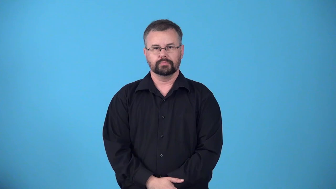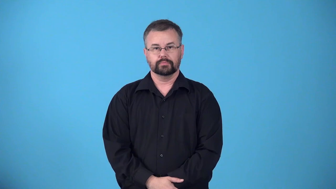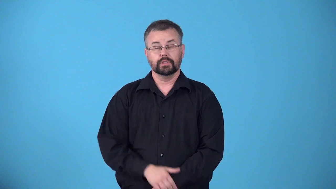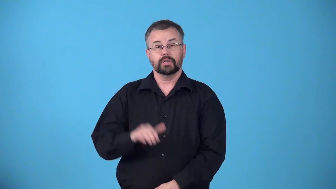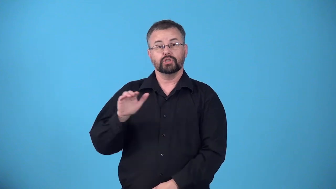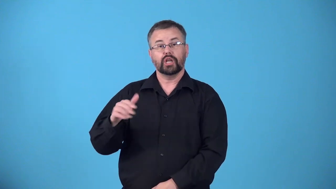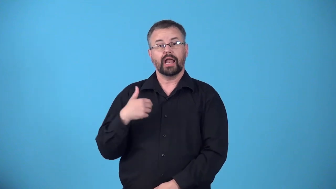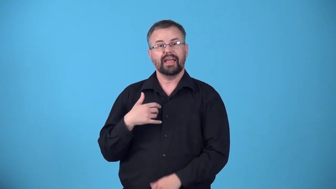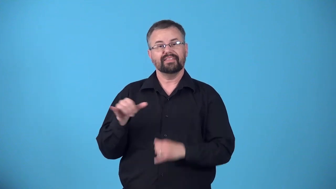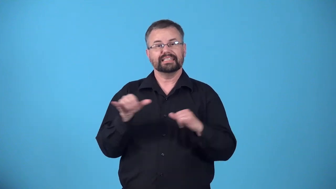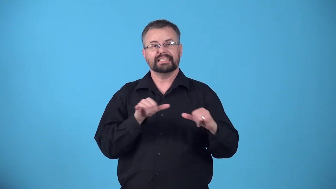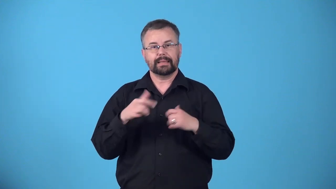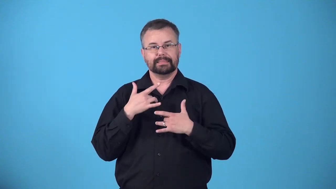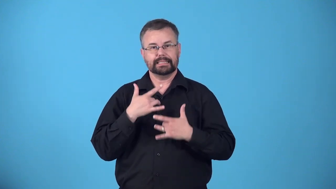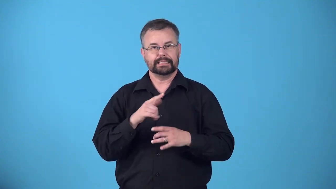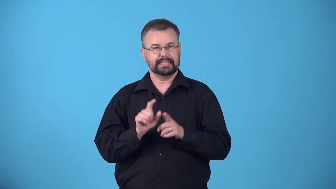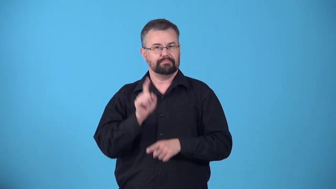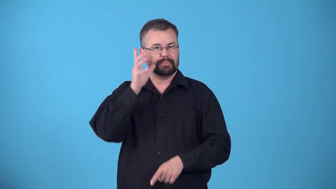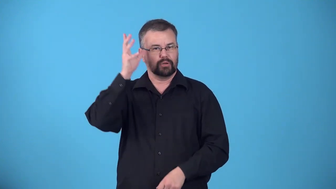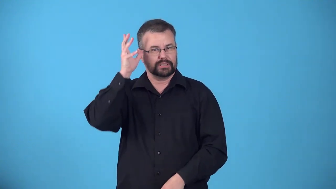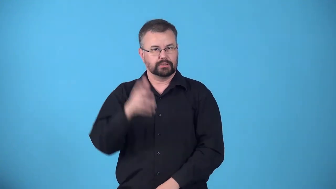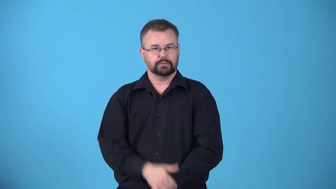acorn doesn't fall far from the tree